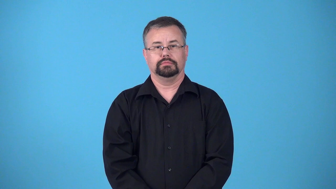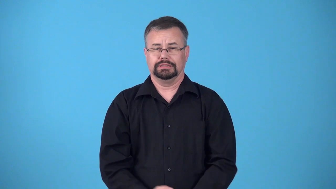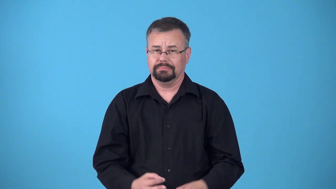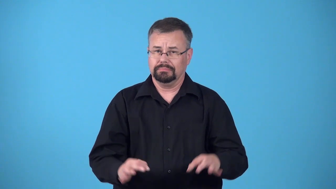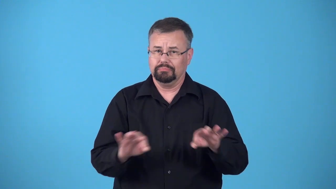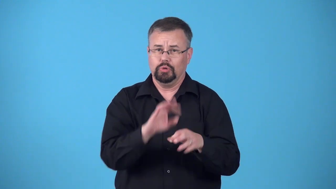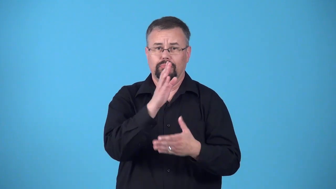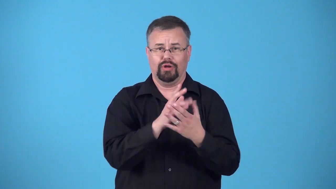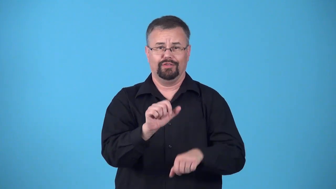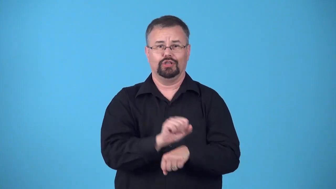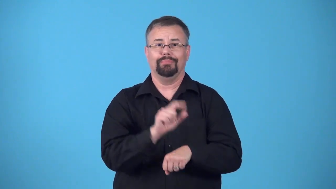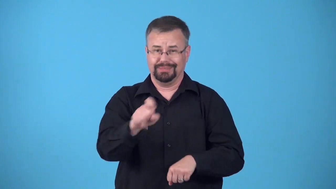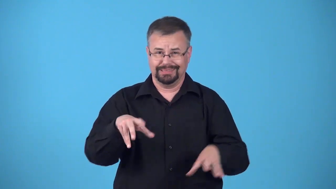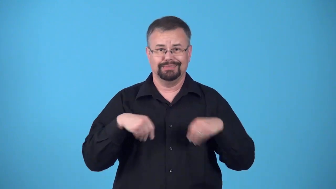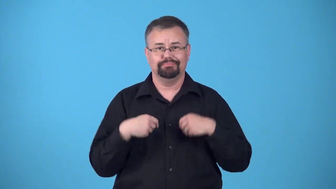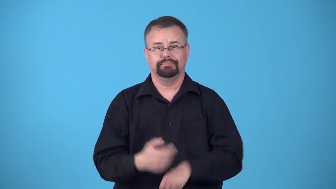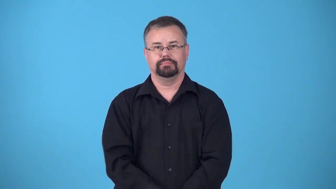part and parcel